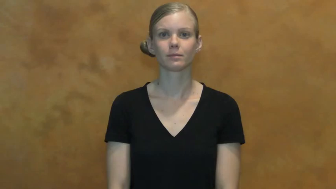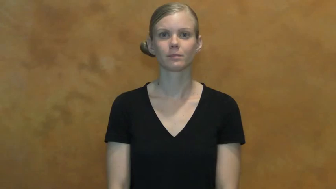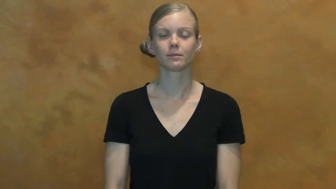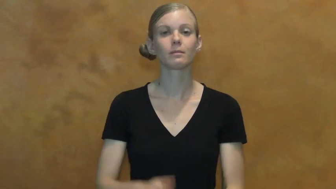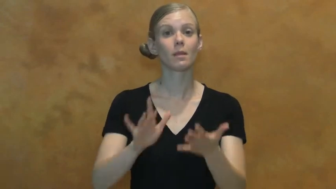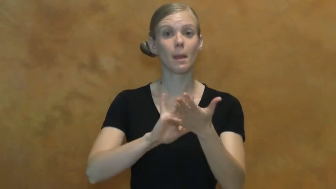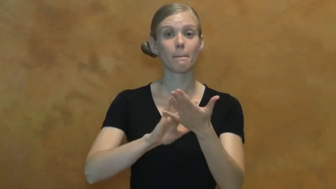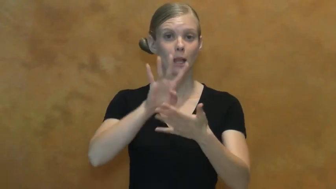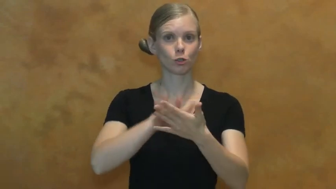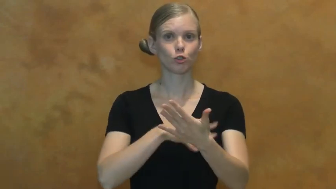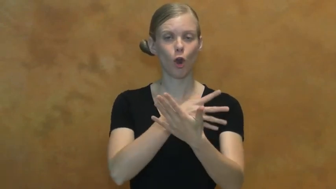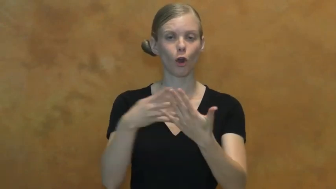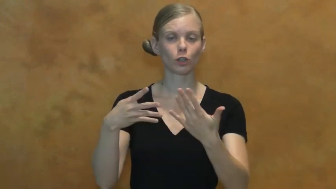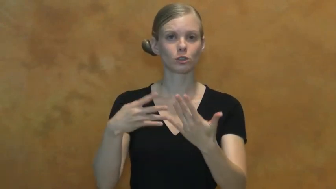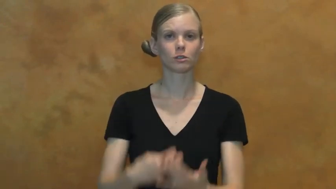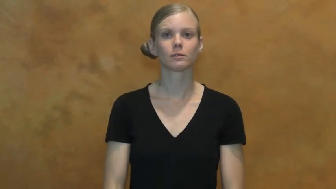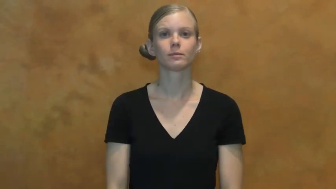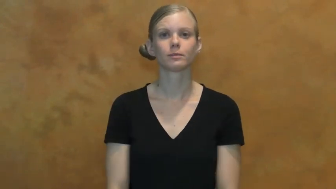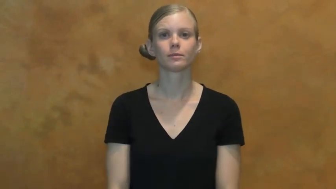medical chart